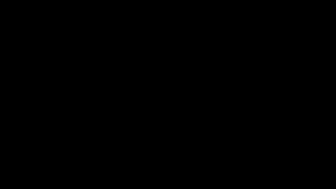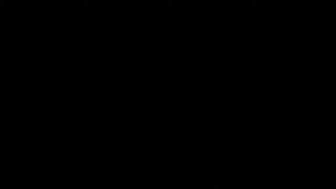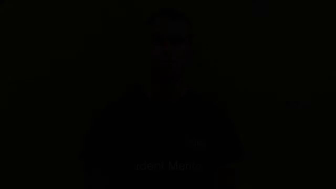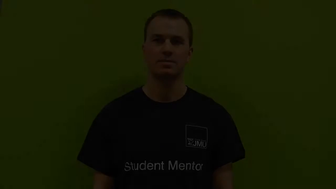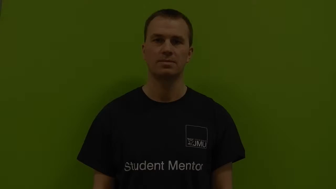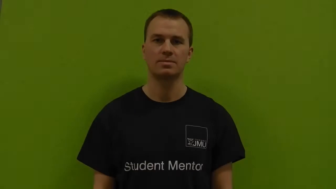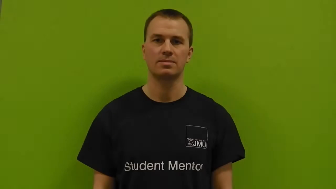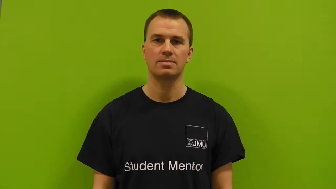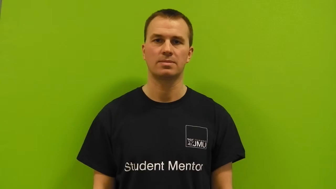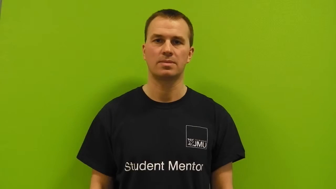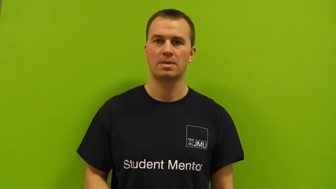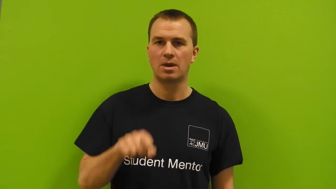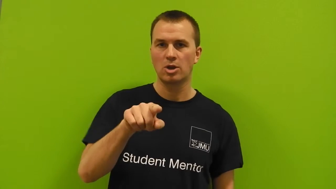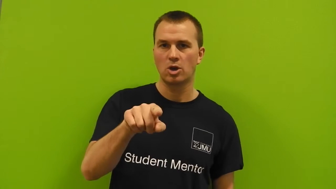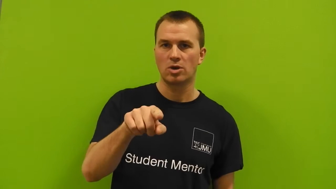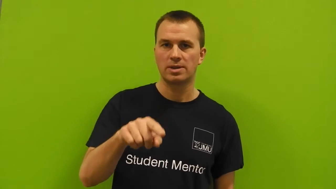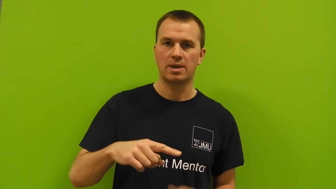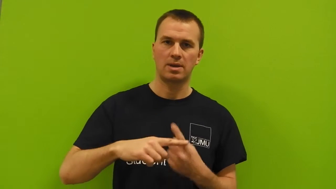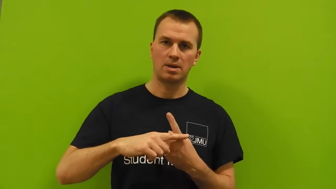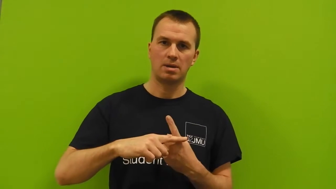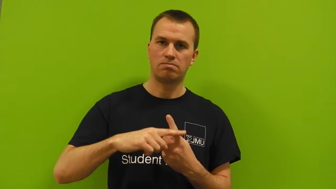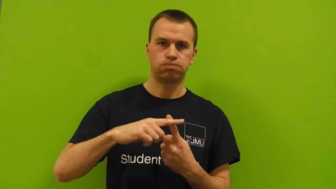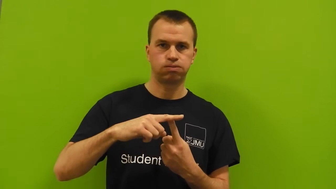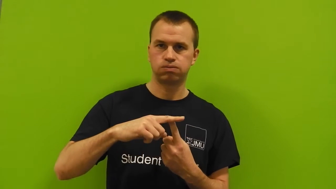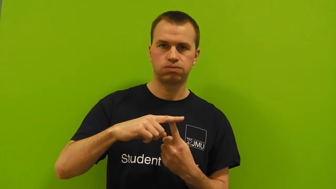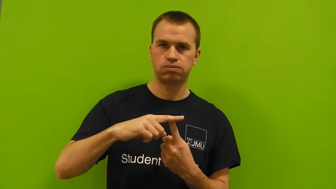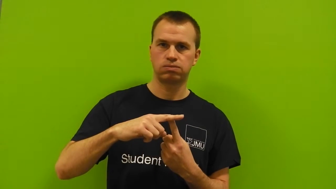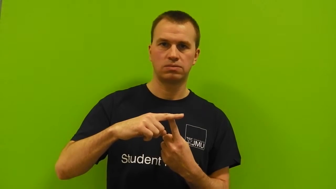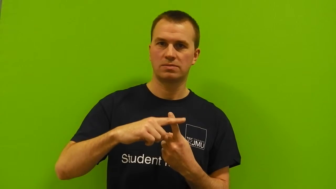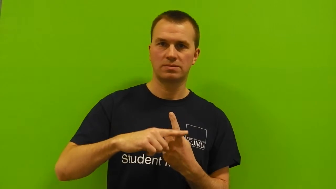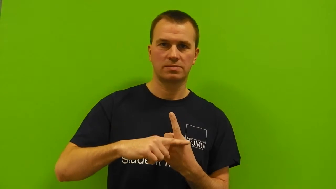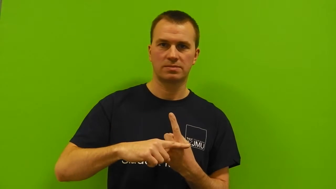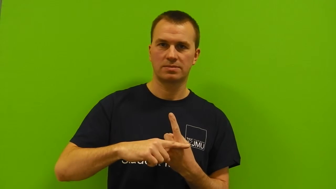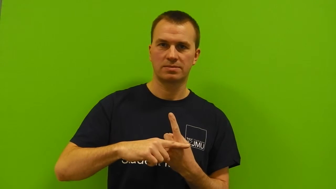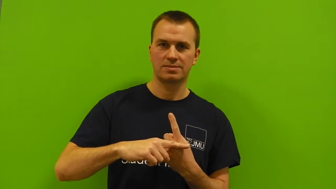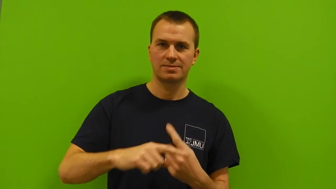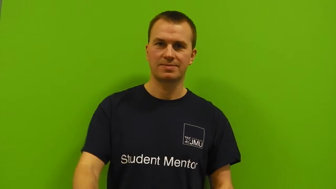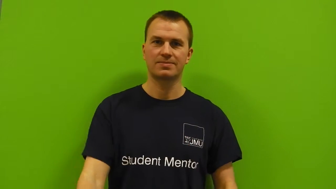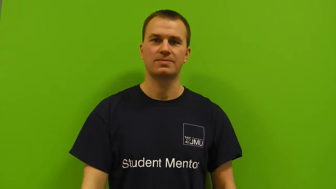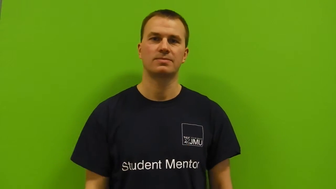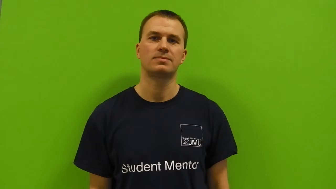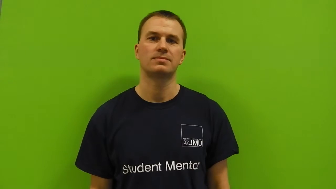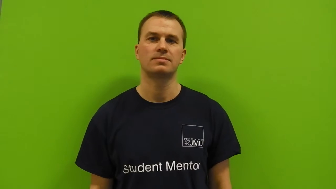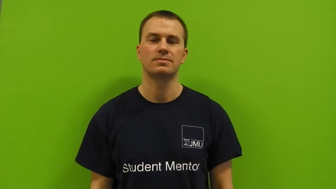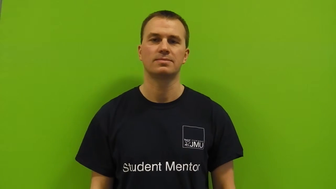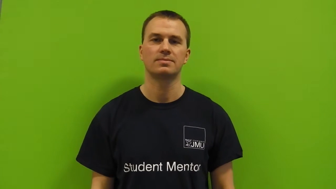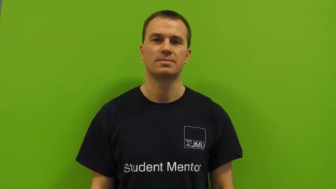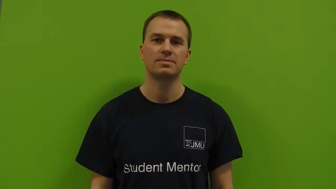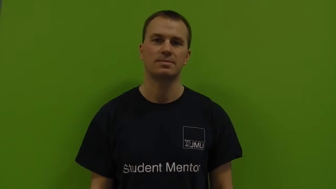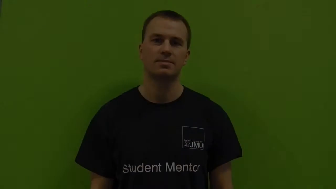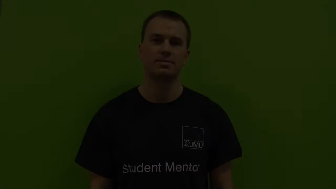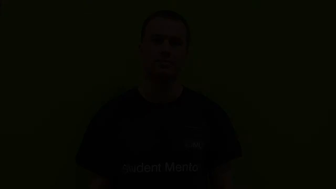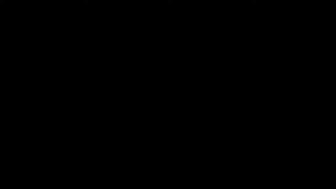Your temperature is high / low